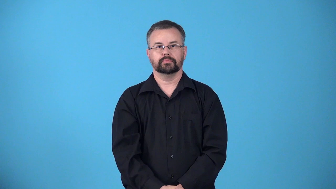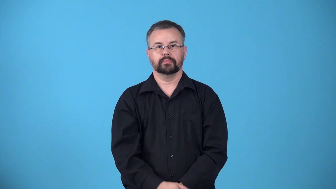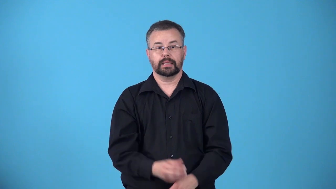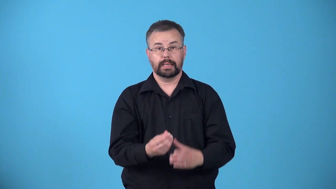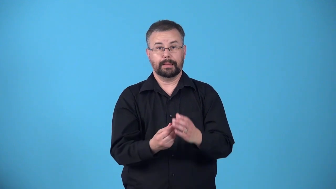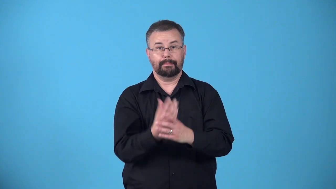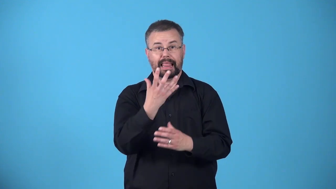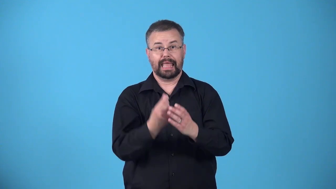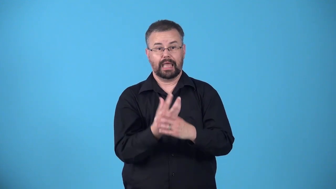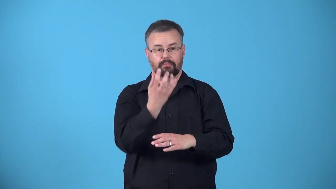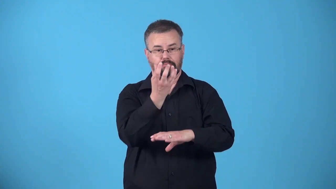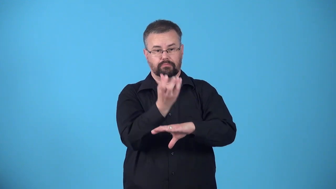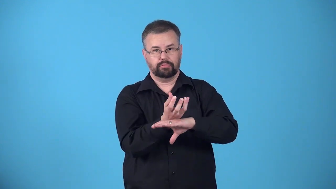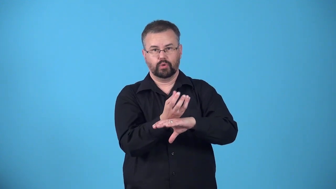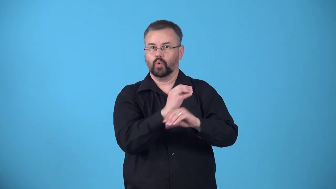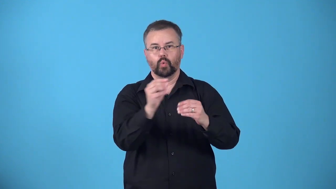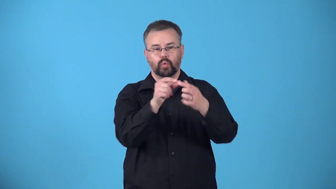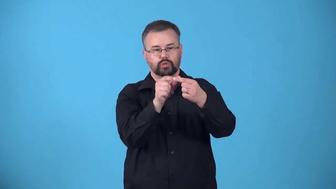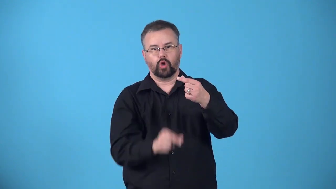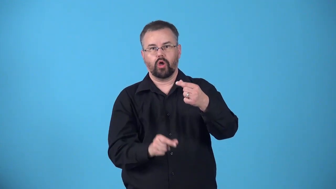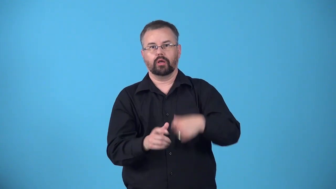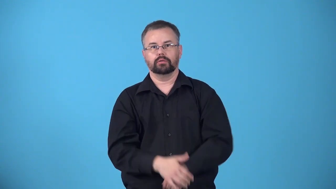stalkless plant